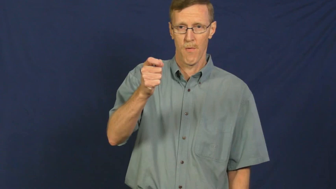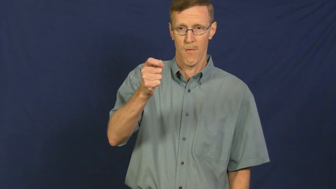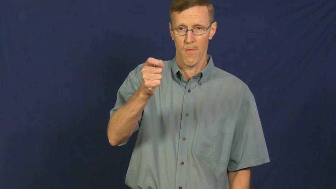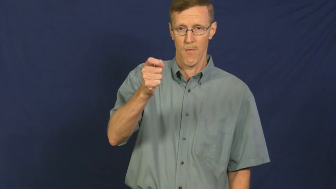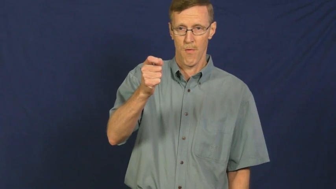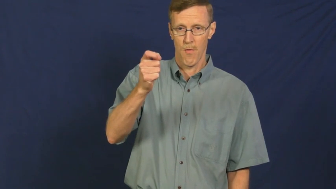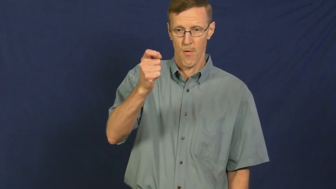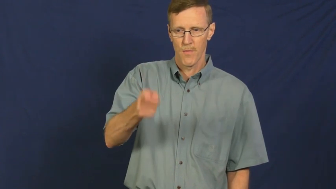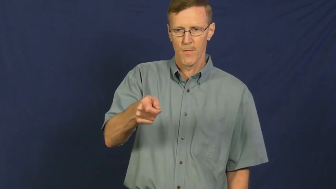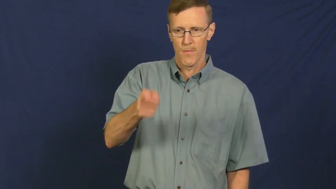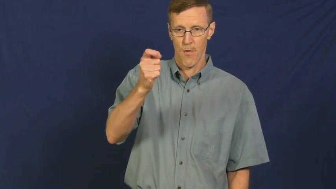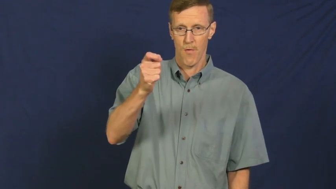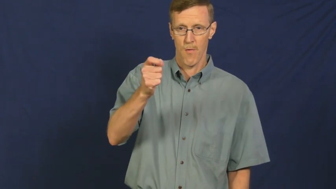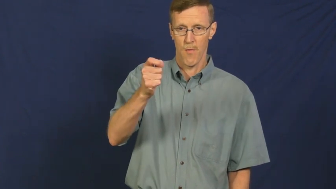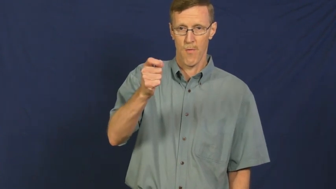lever